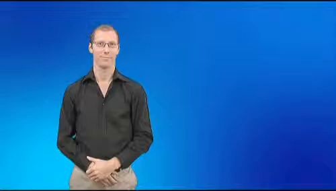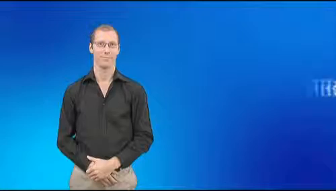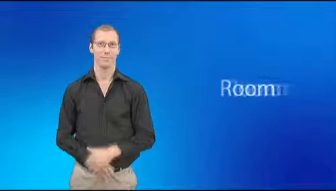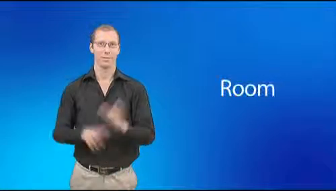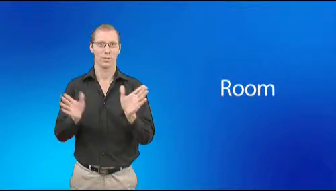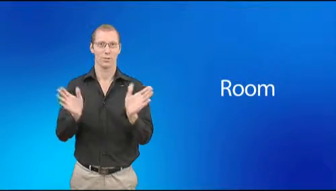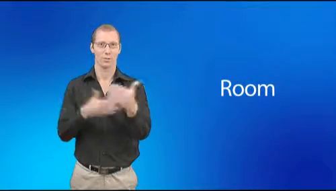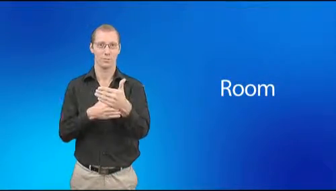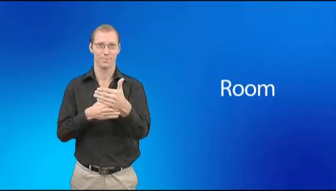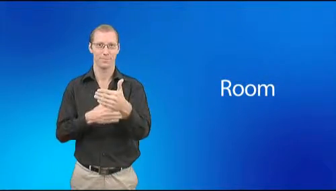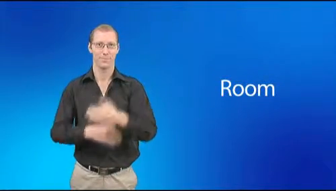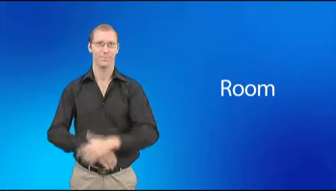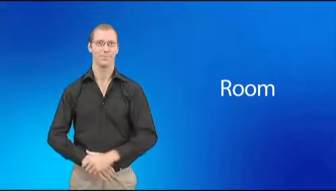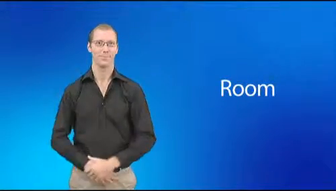Room